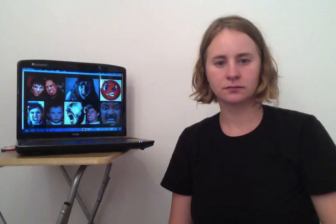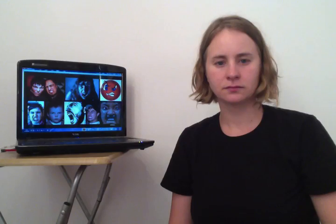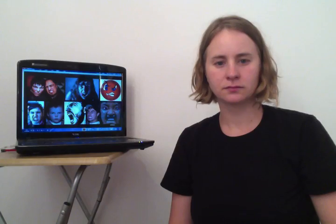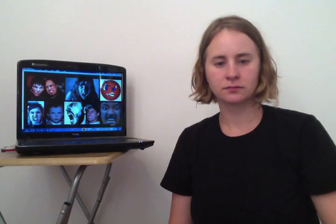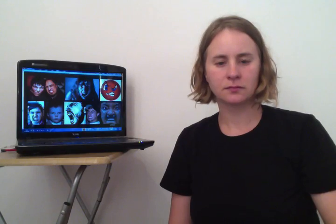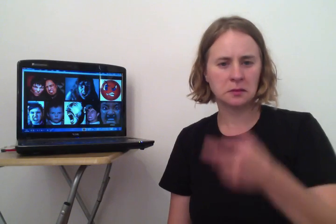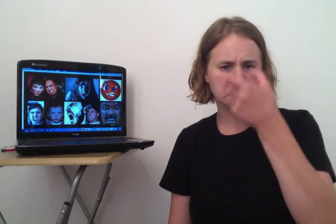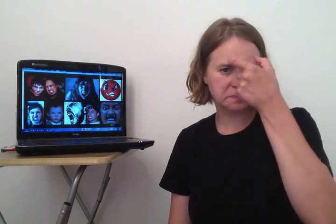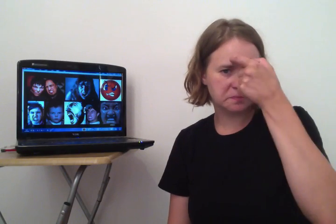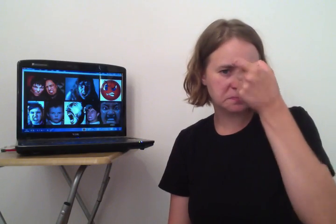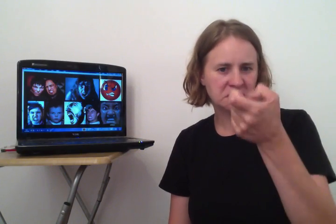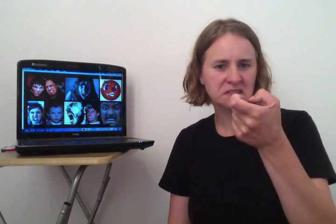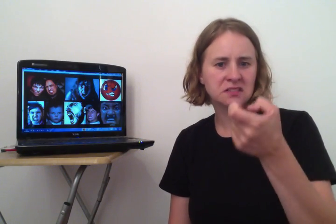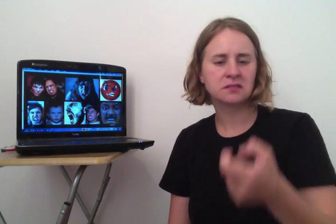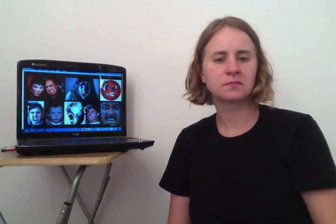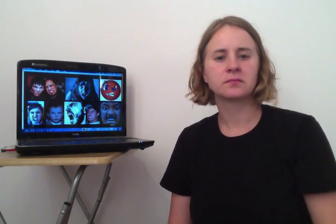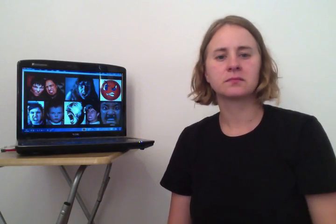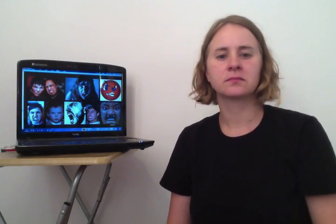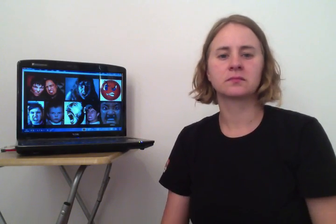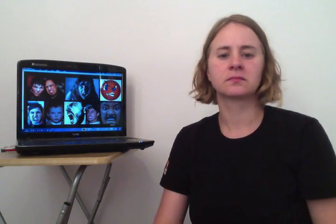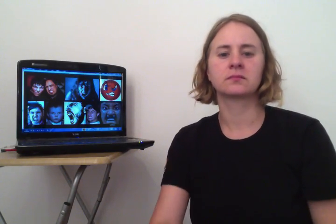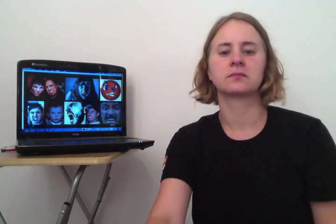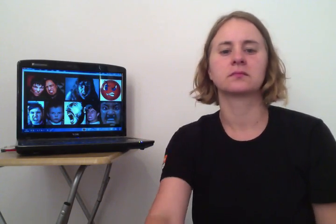angry